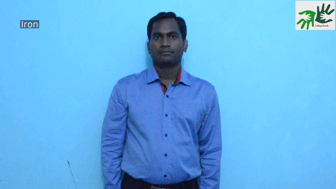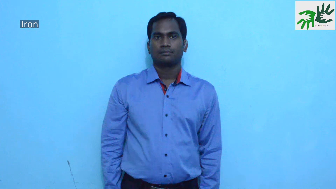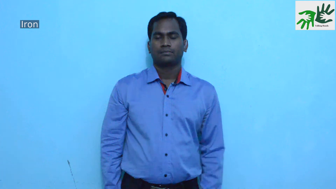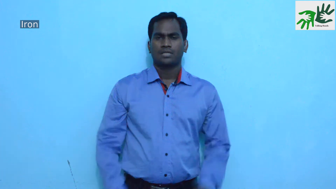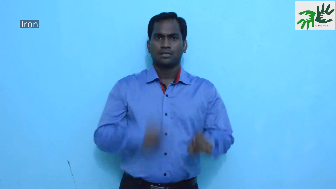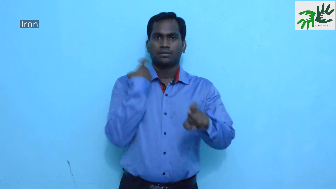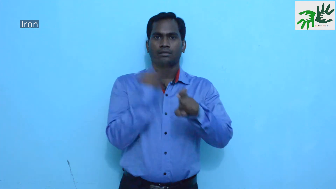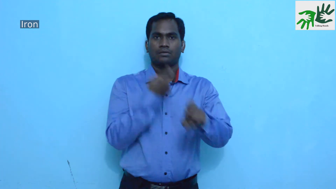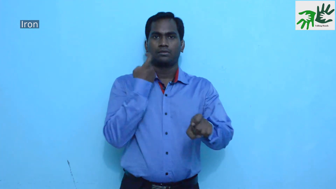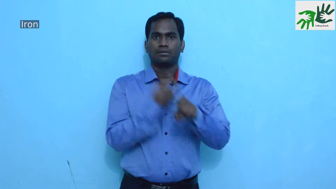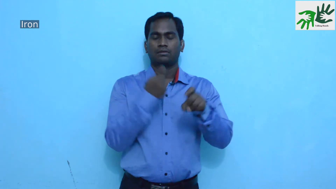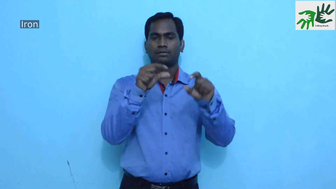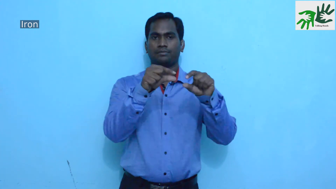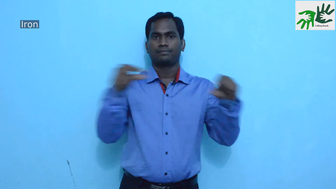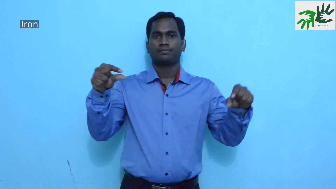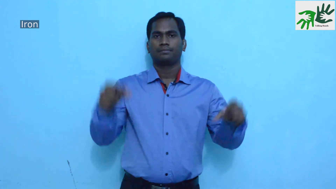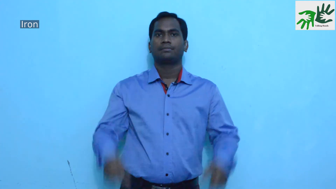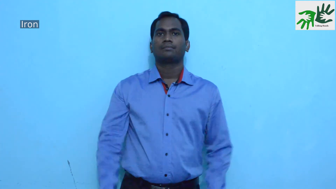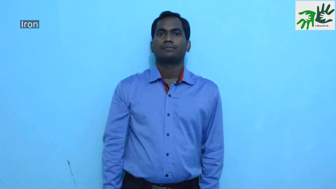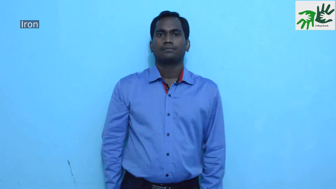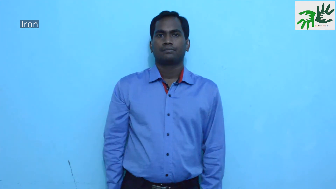Iron